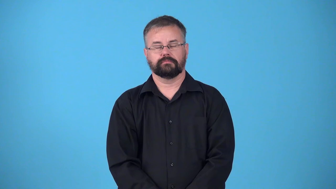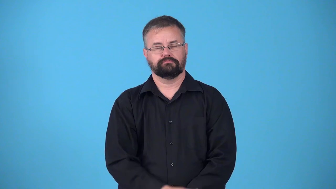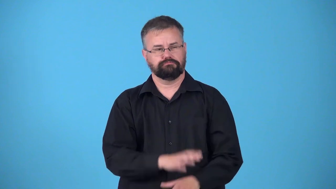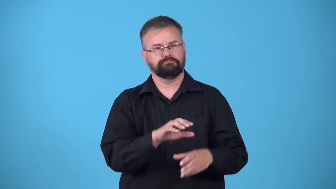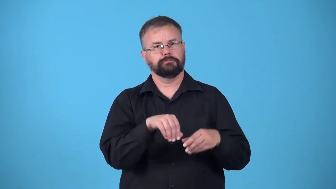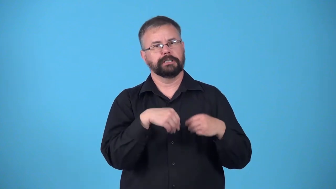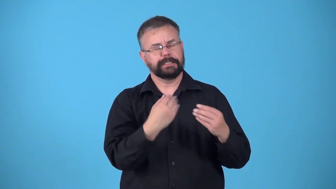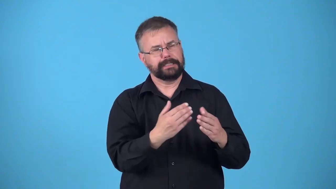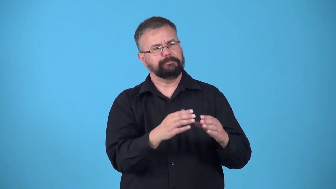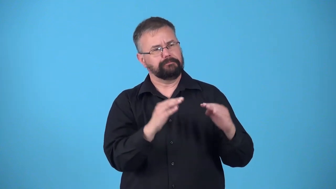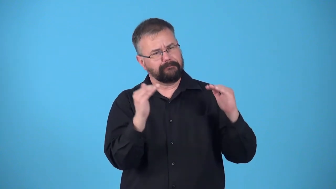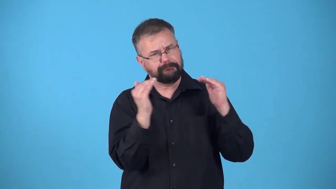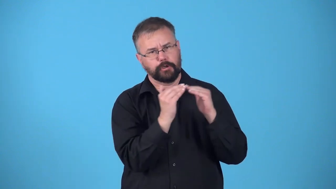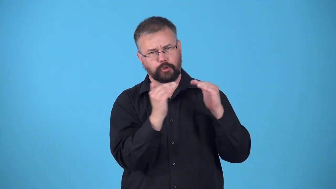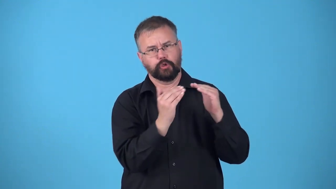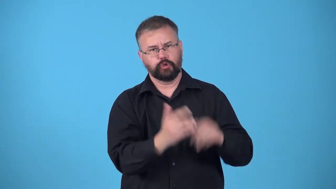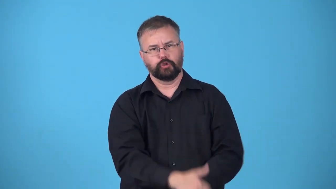do justice